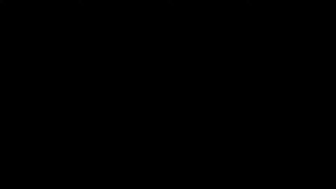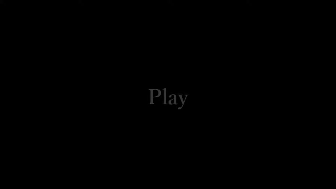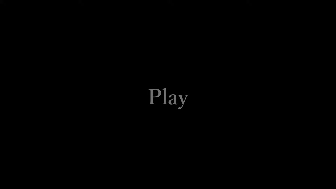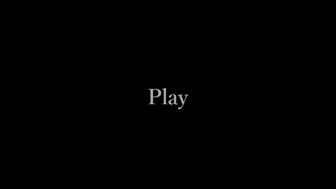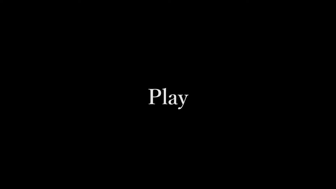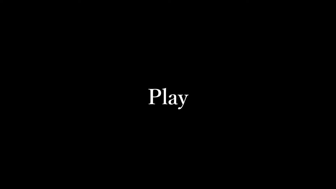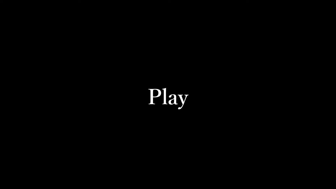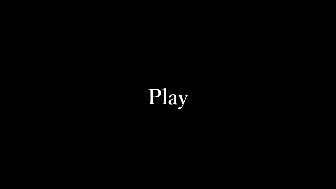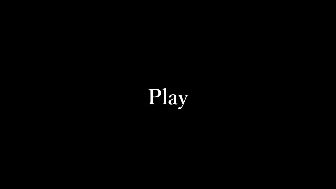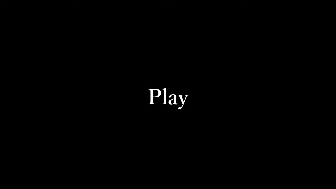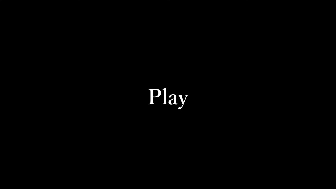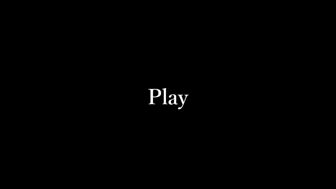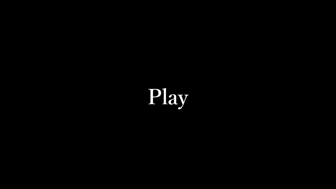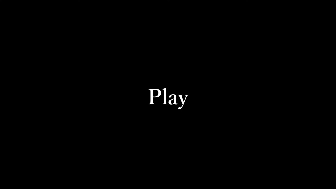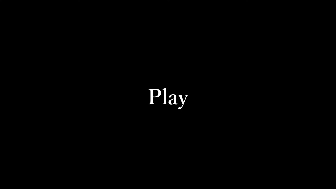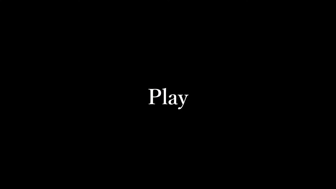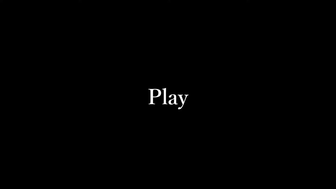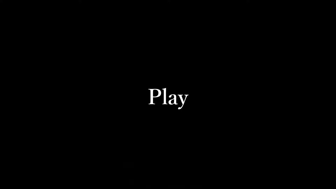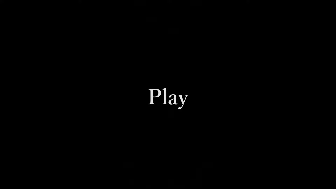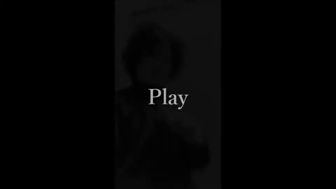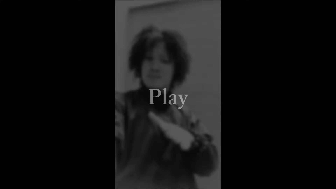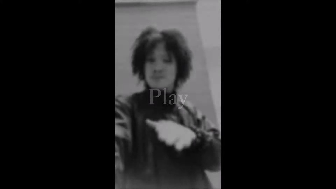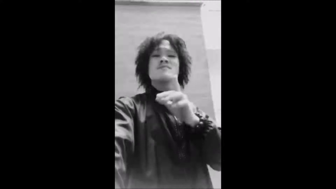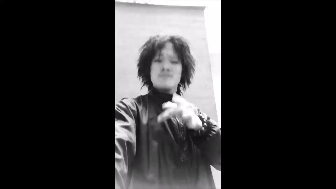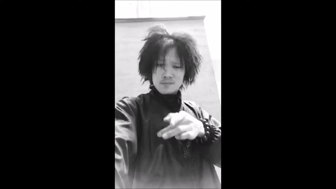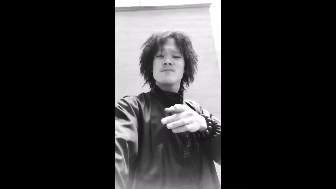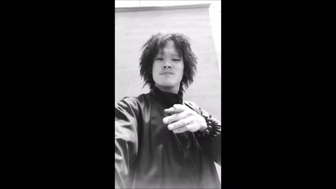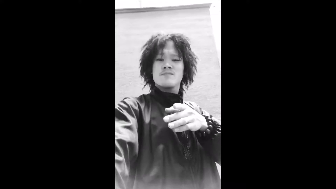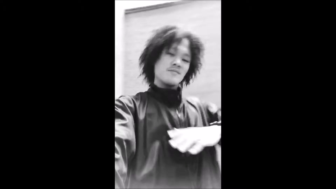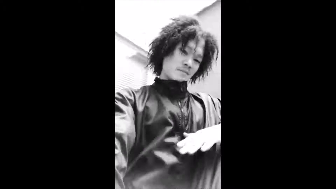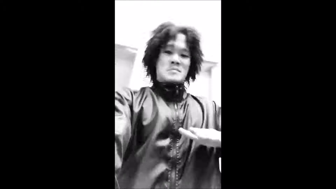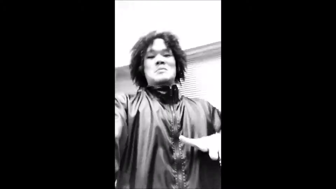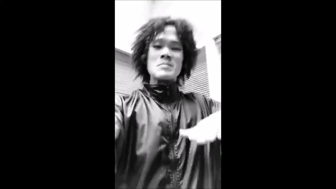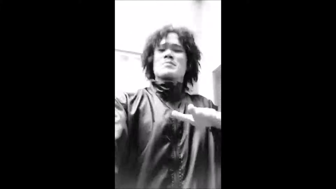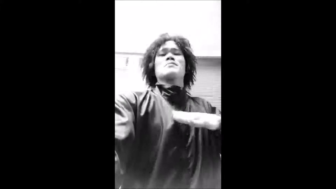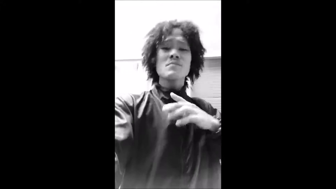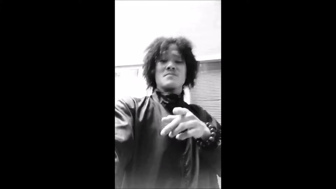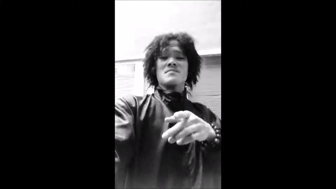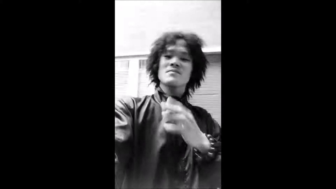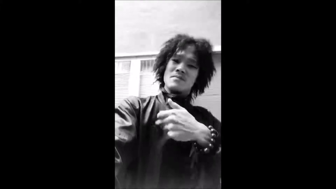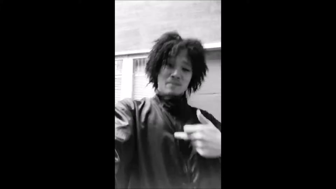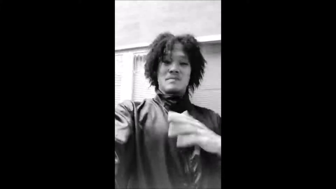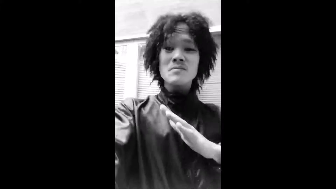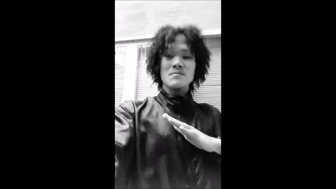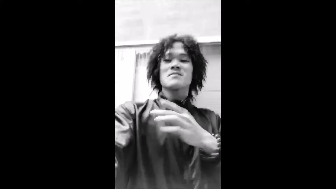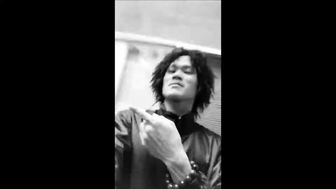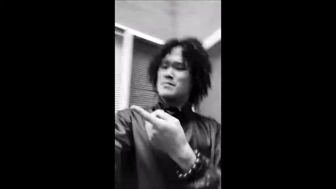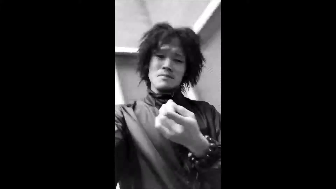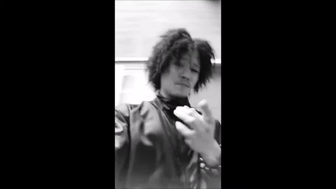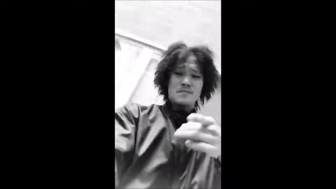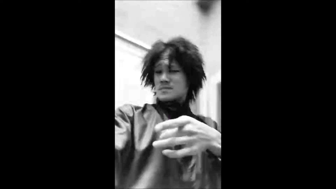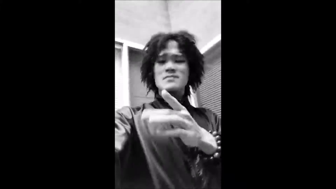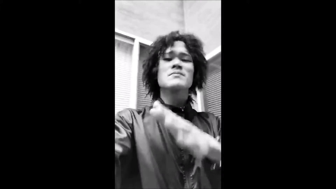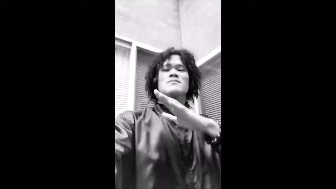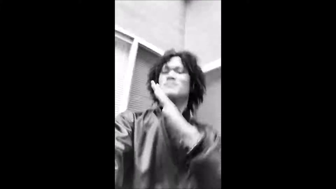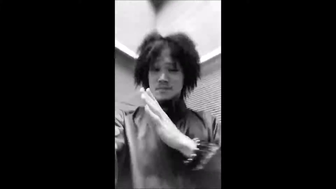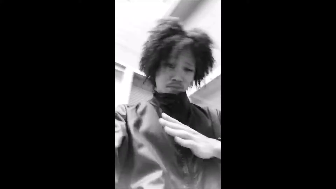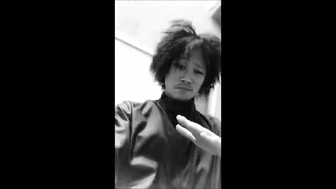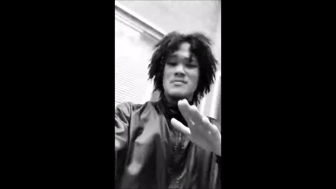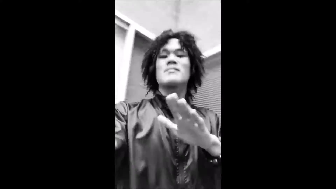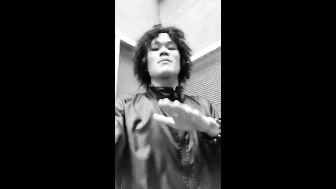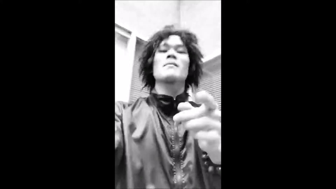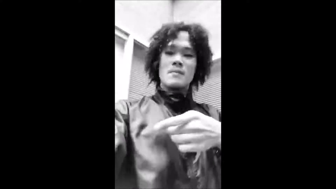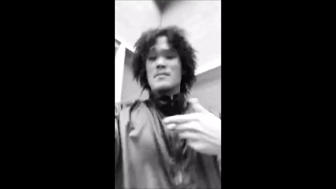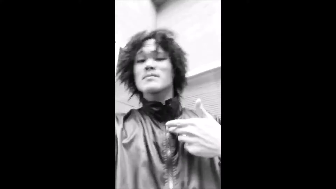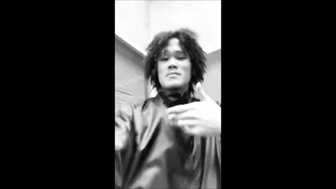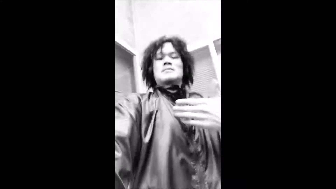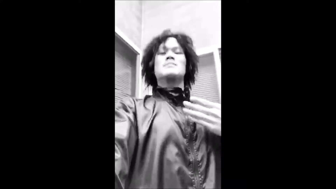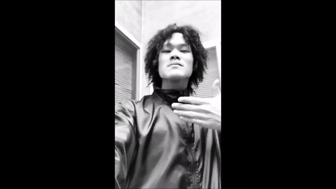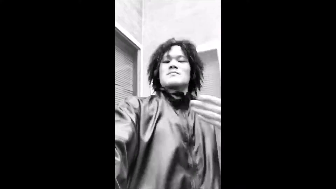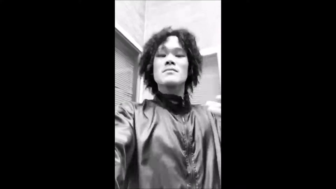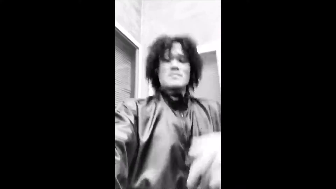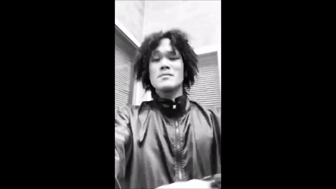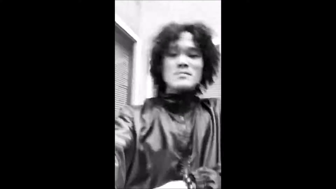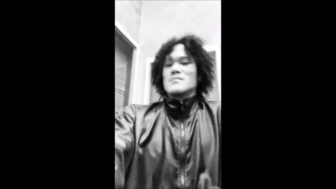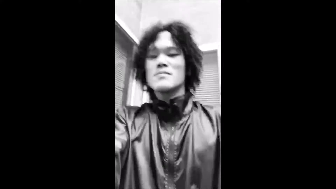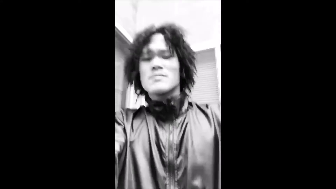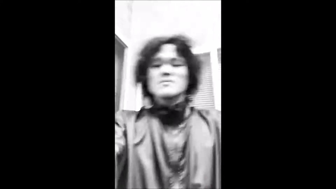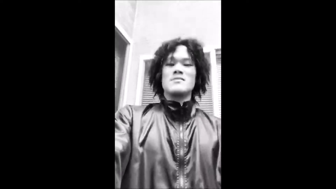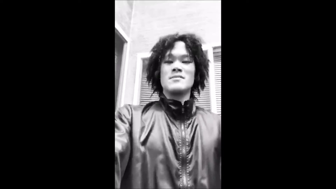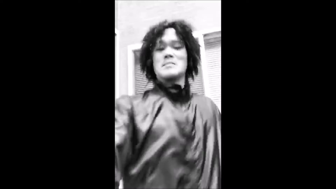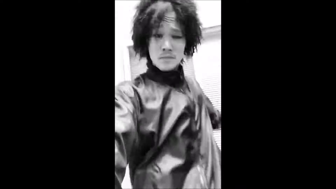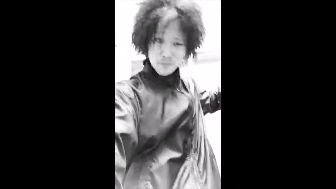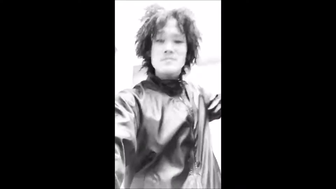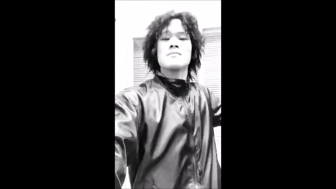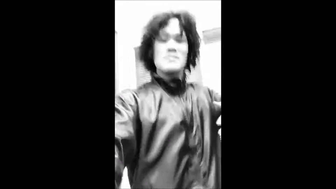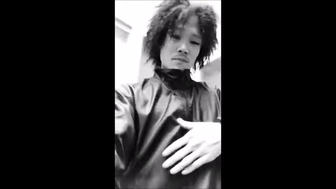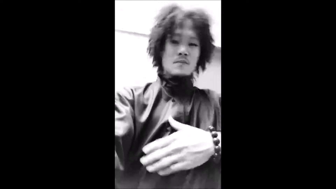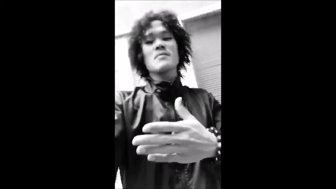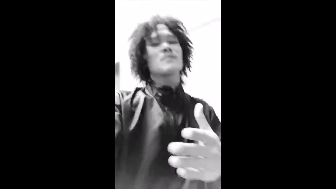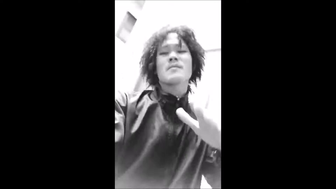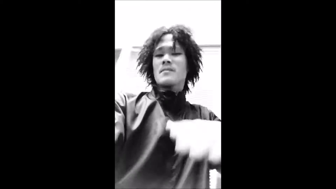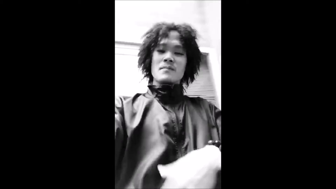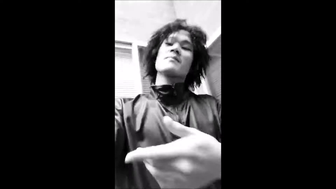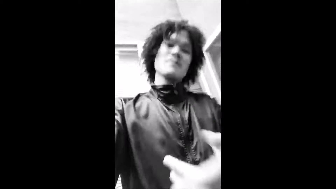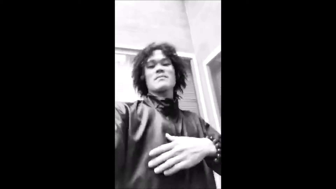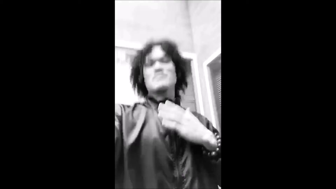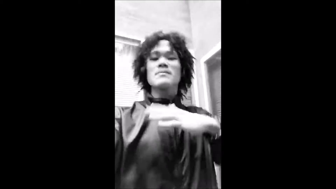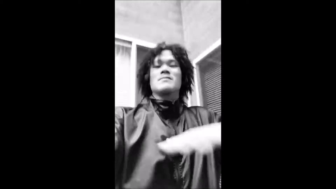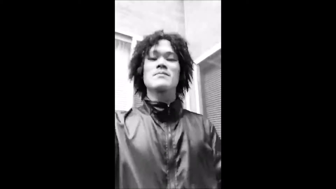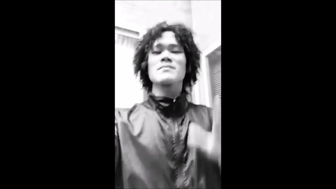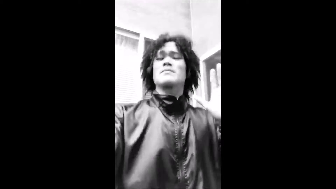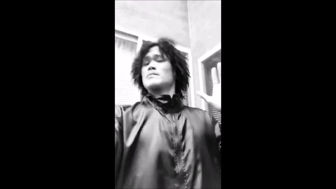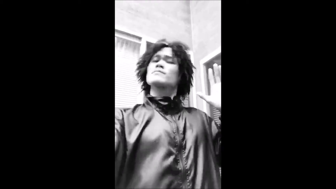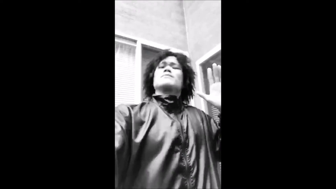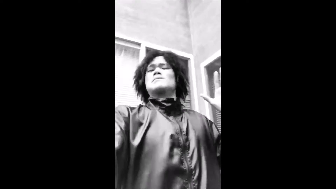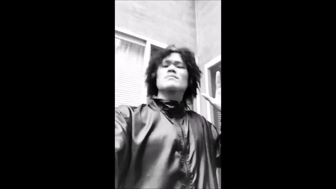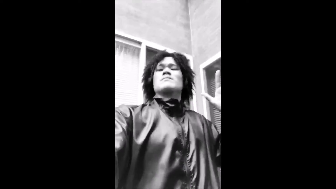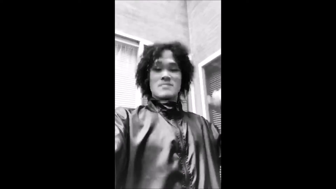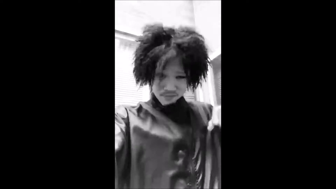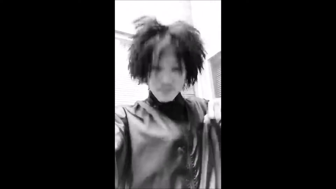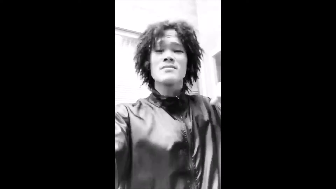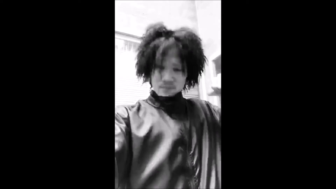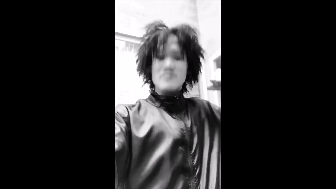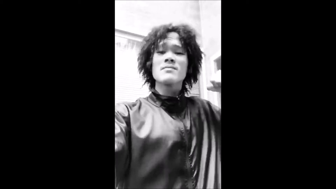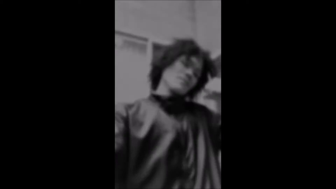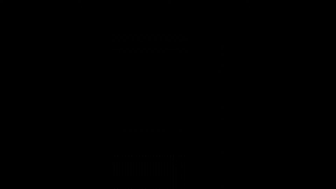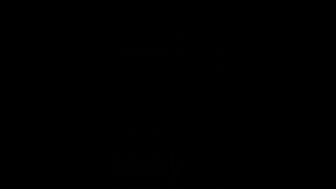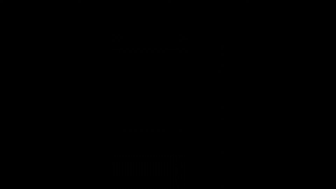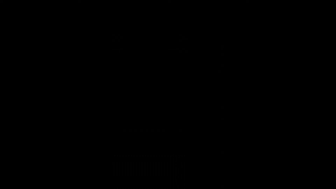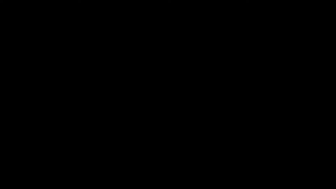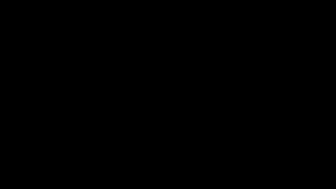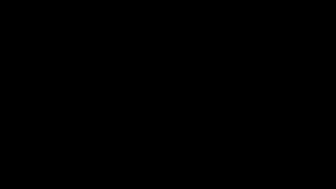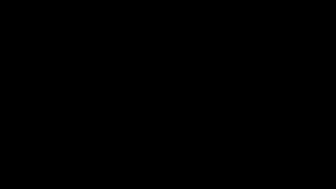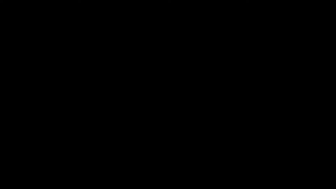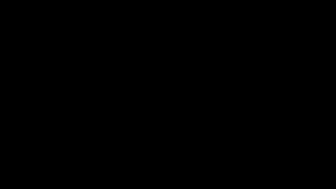Play